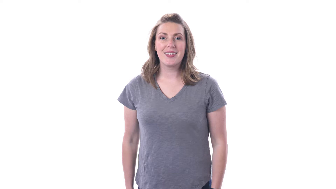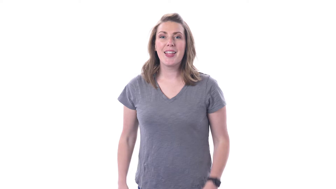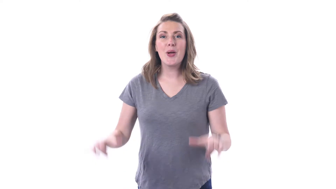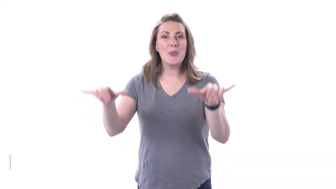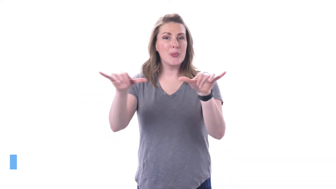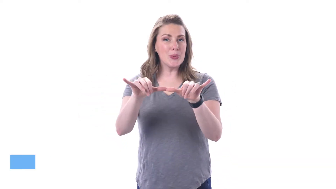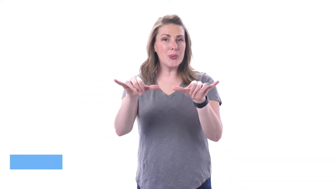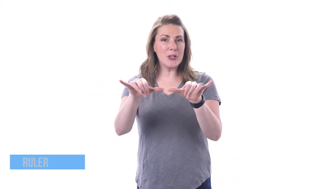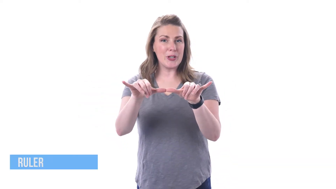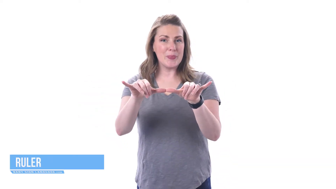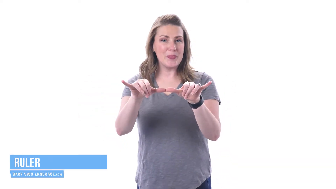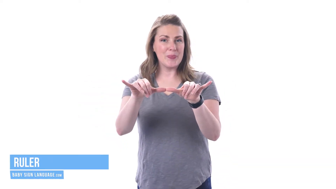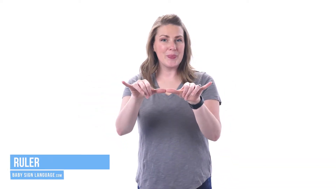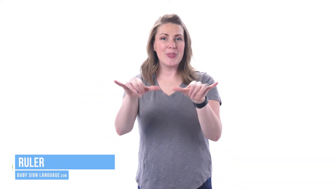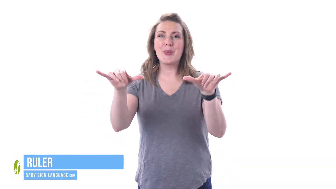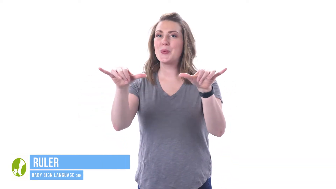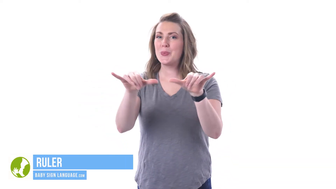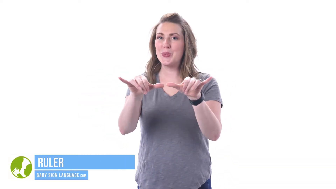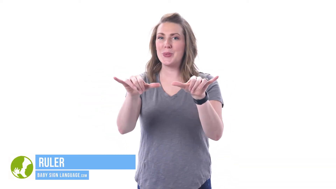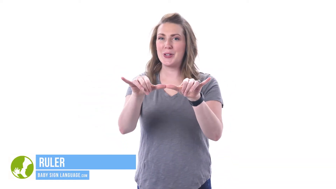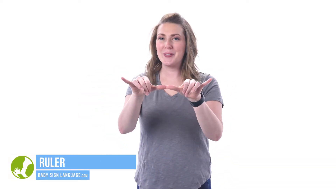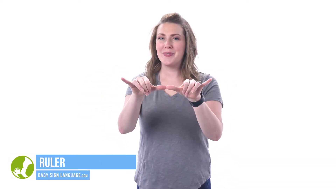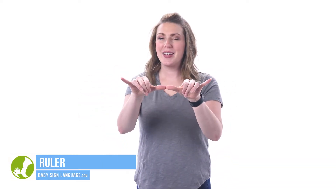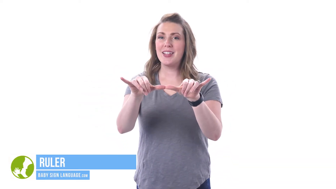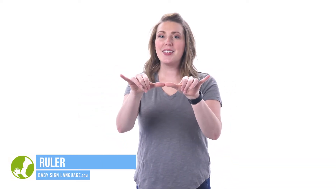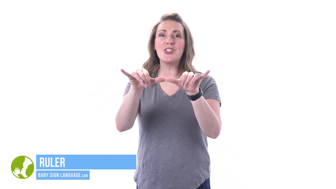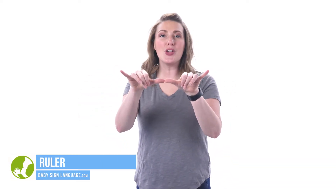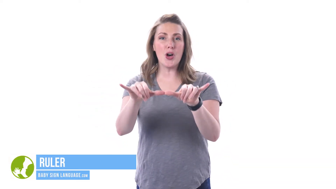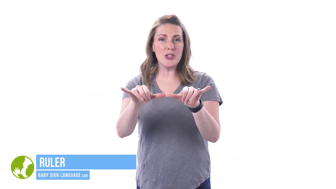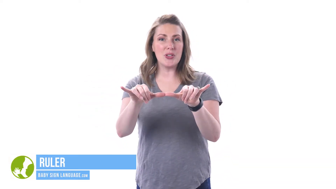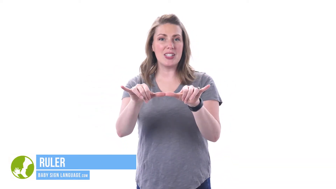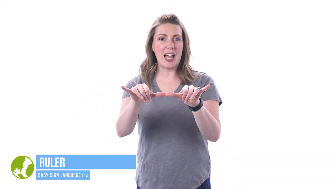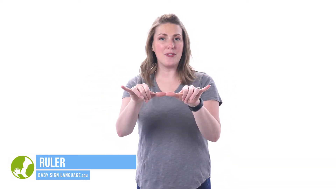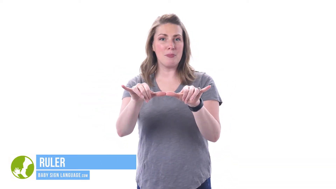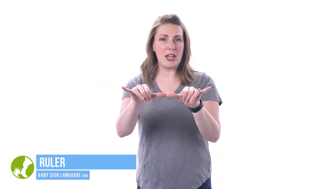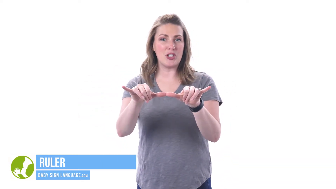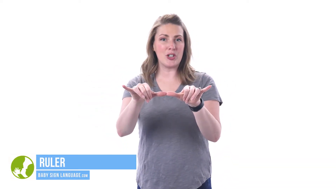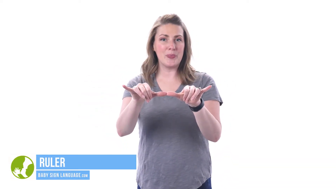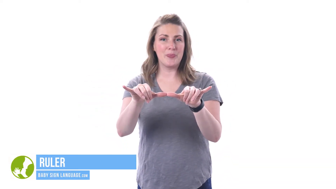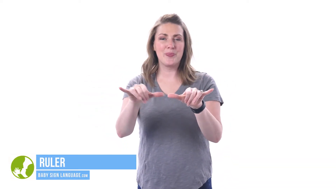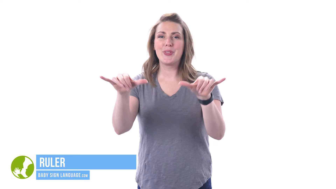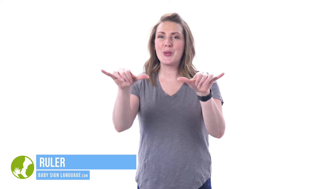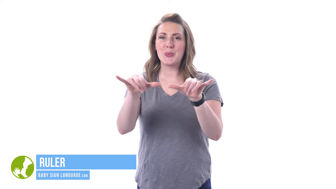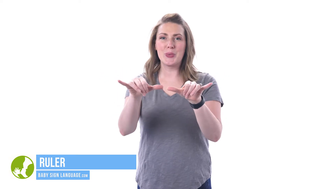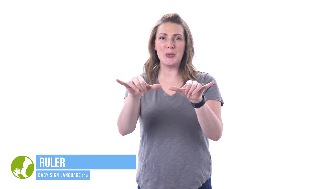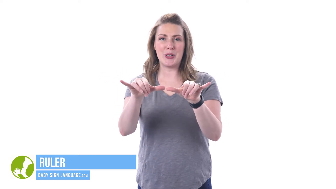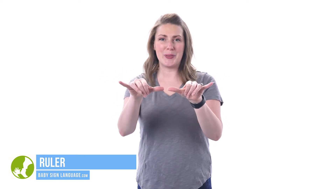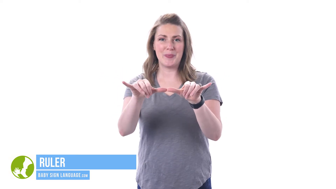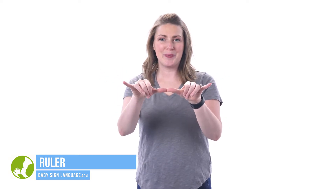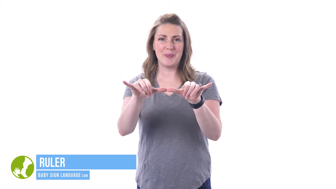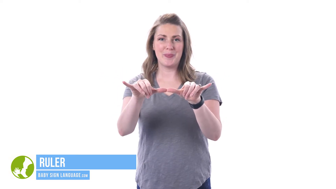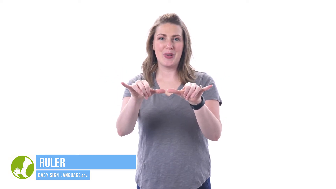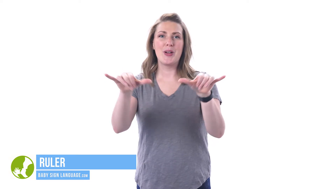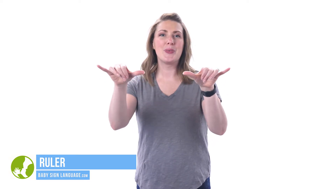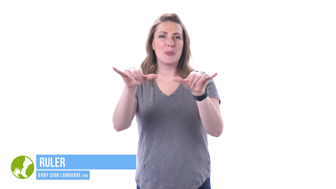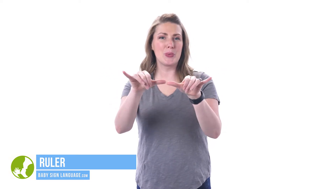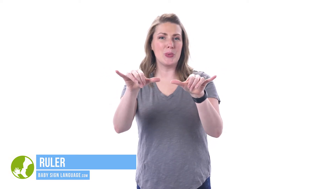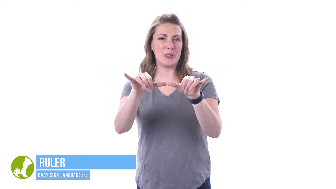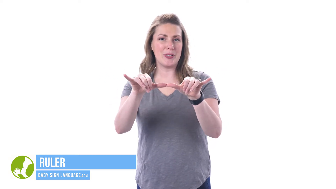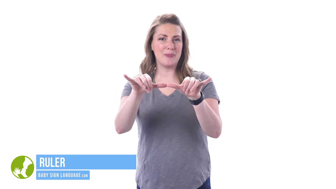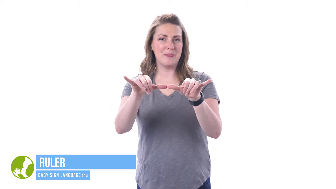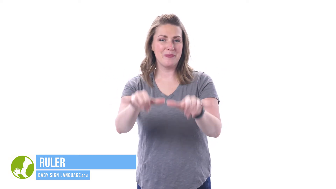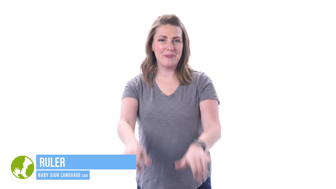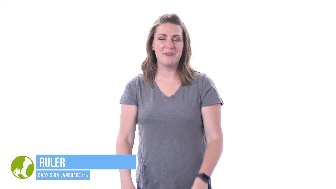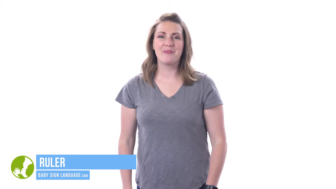Ruler